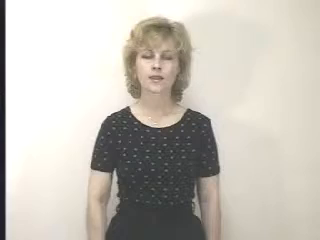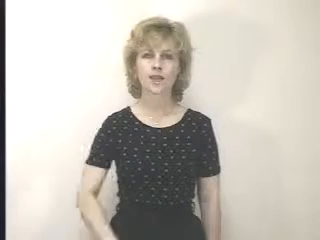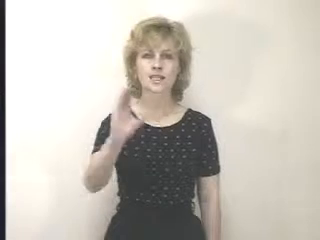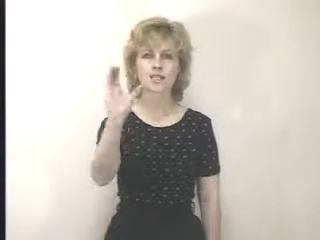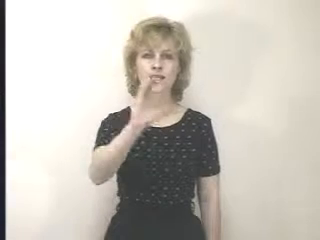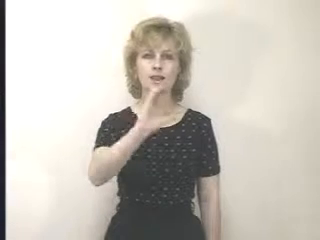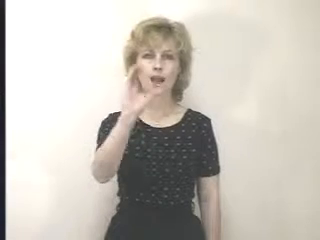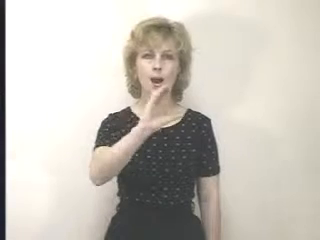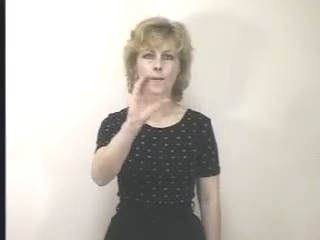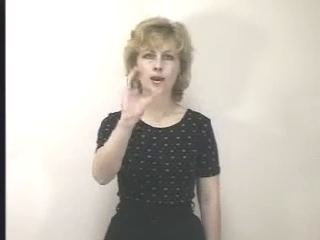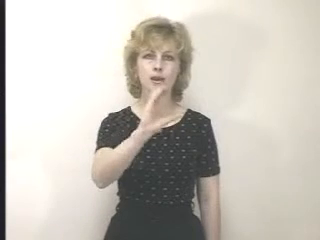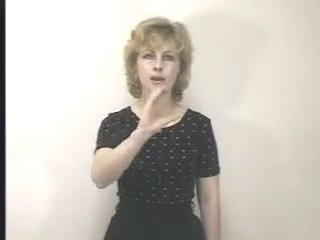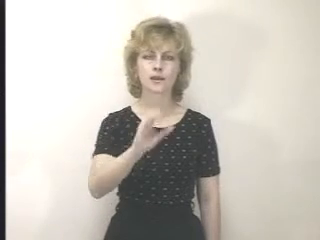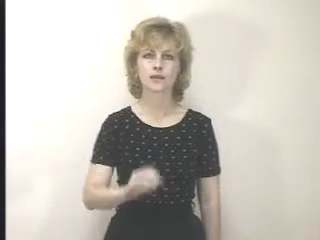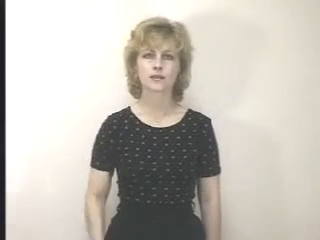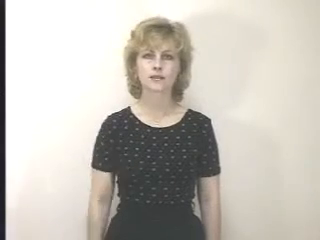october